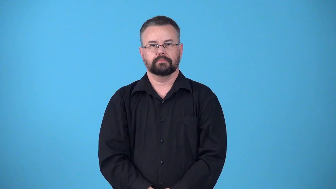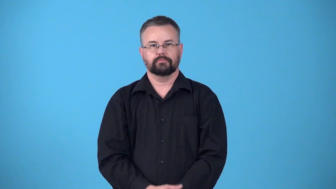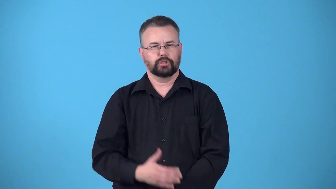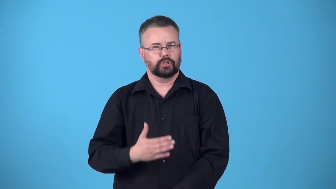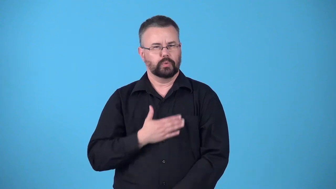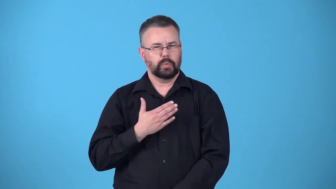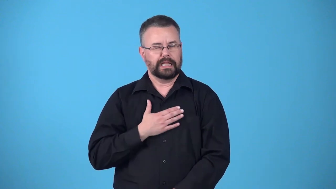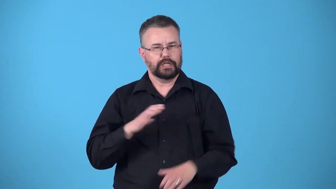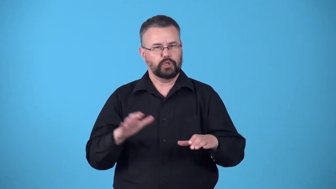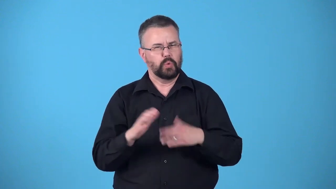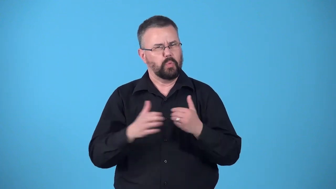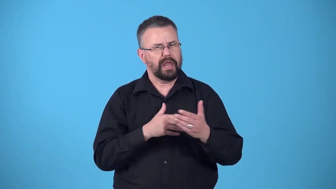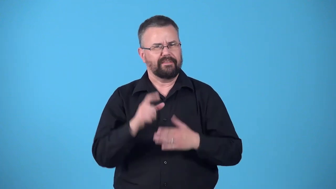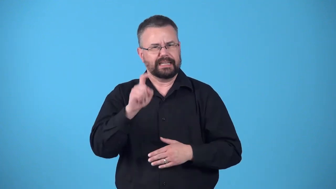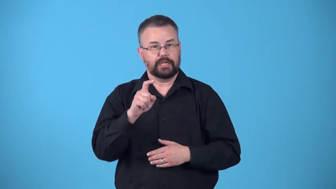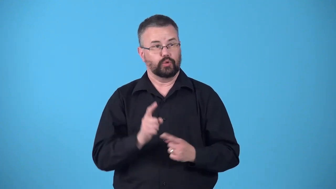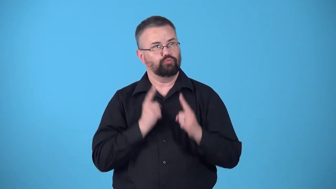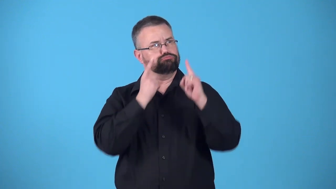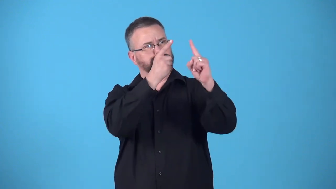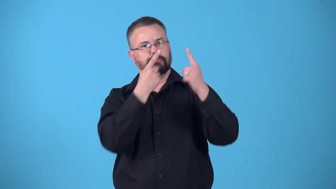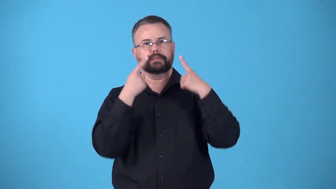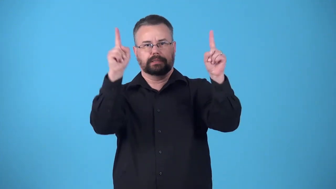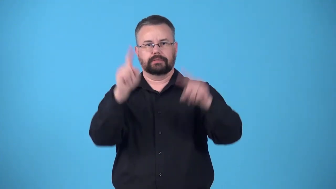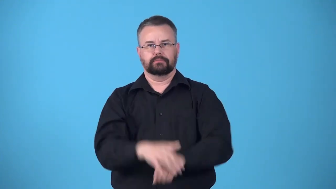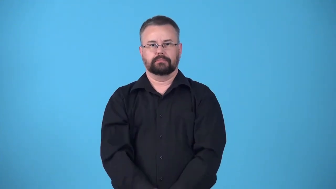by hook or by crook